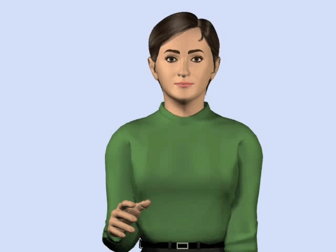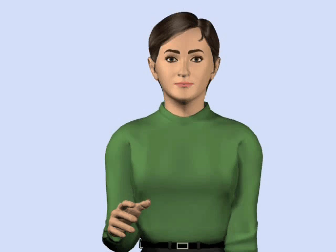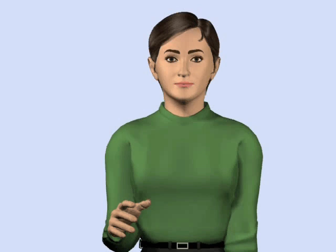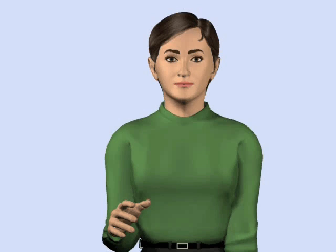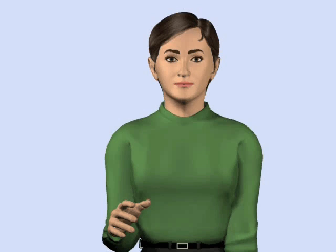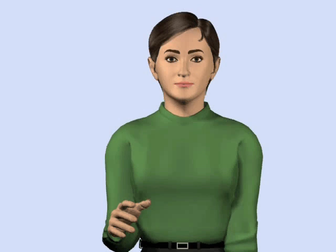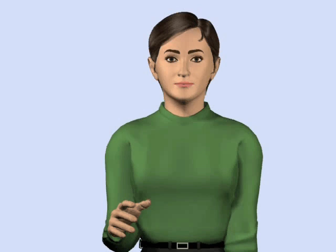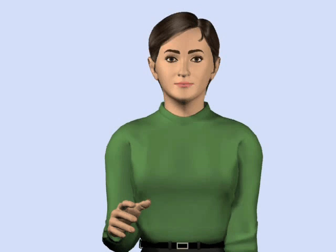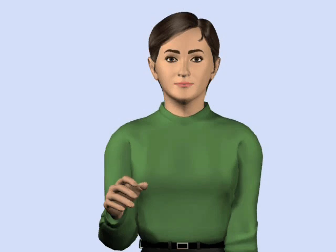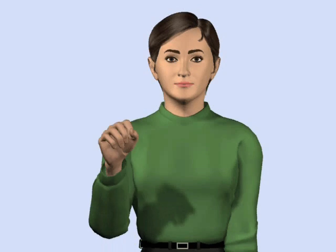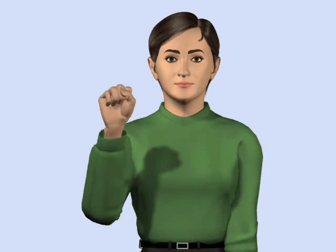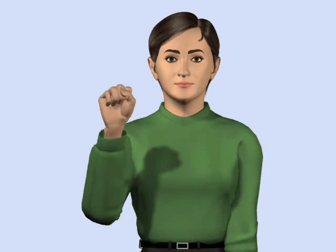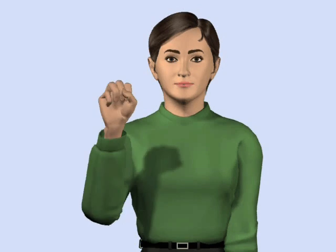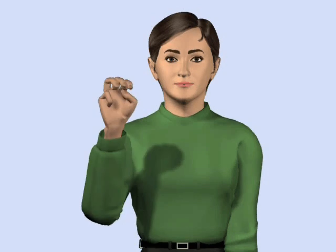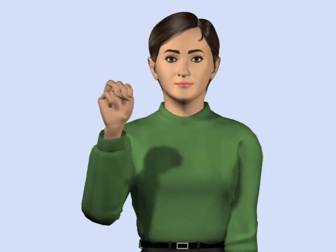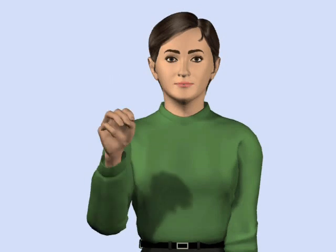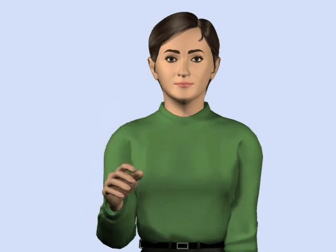San Marcos,TX